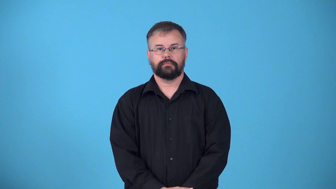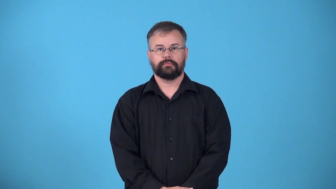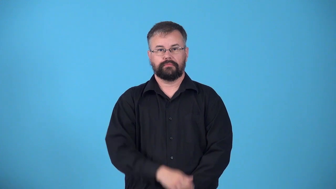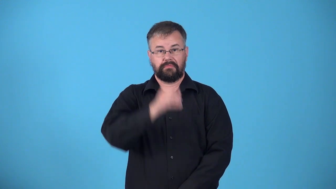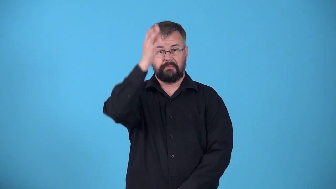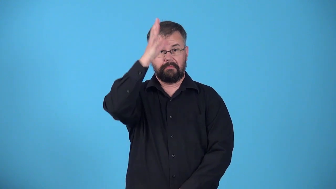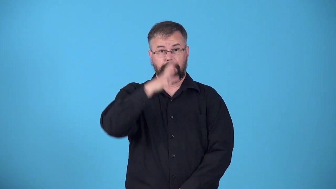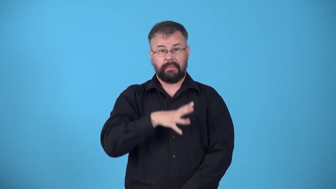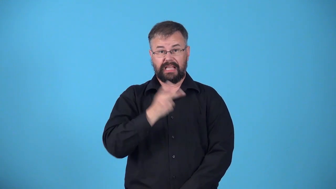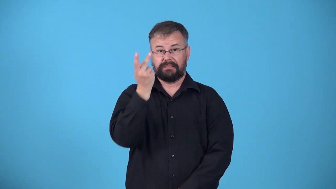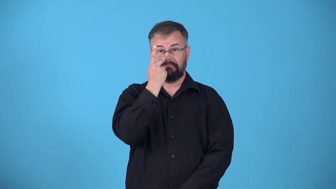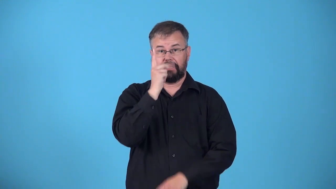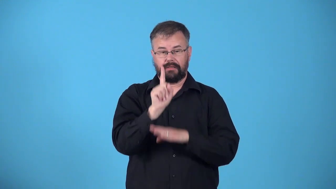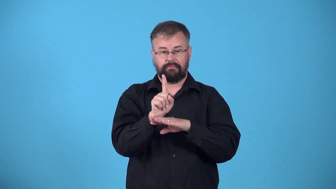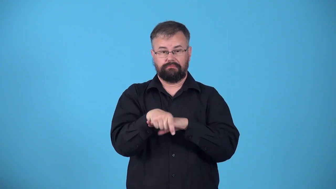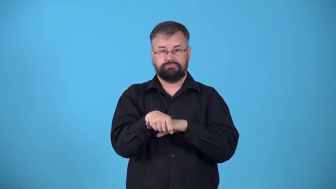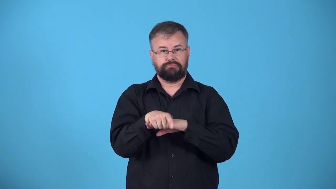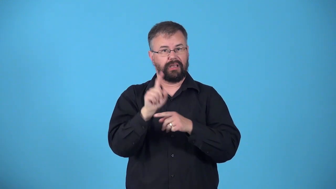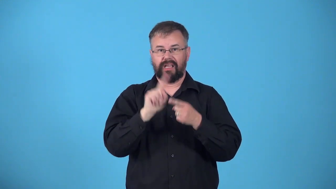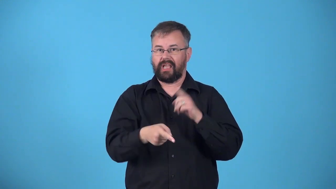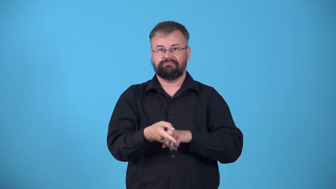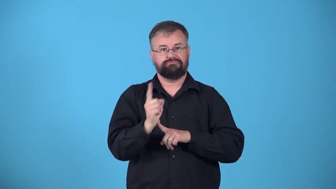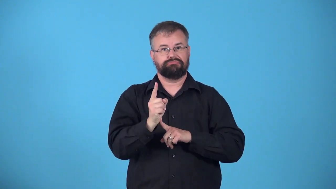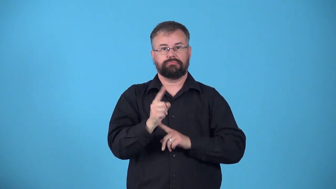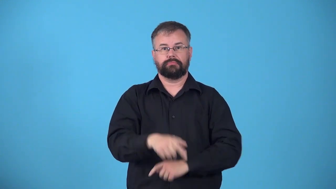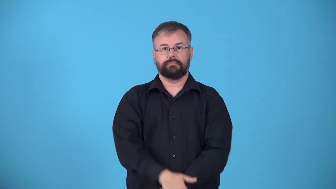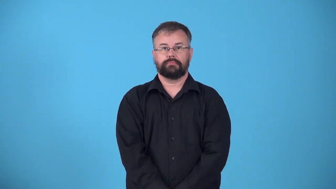impotent,erectile dysfunction